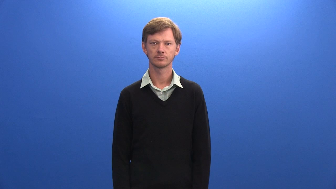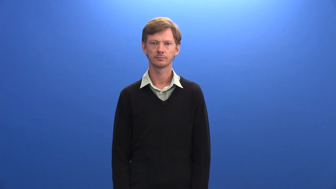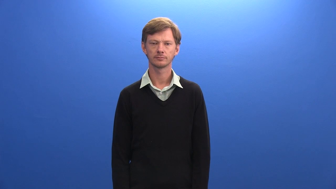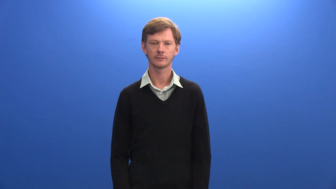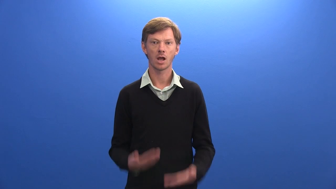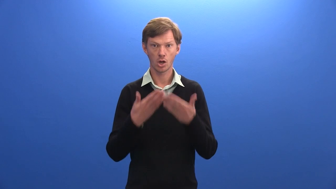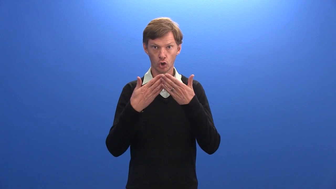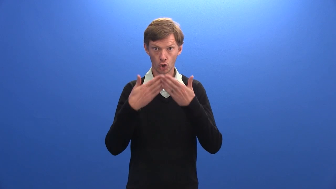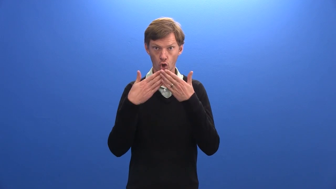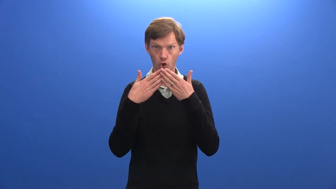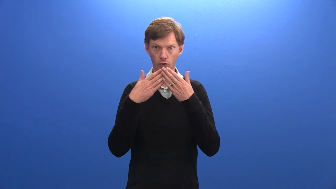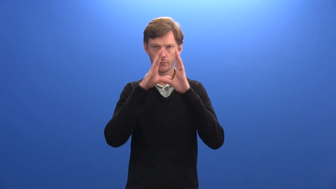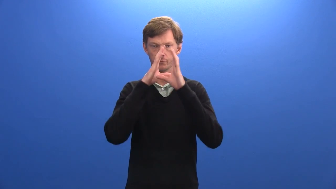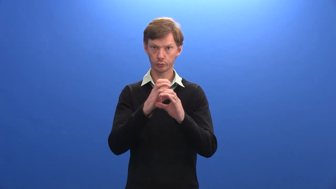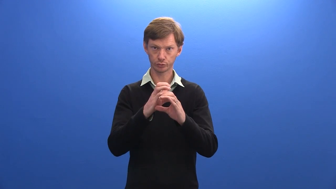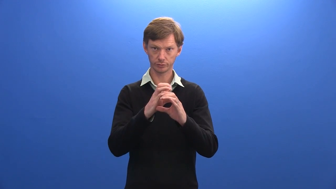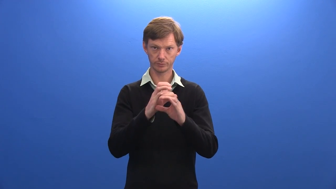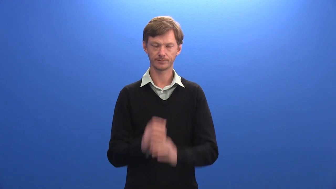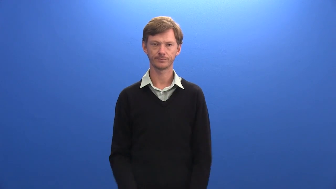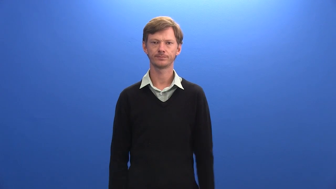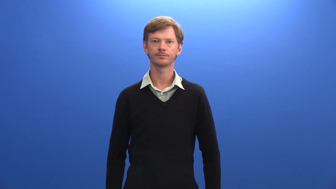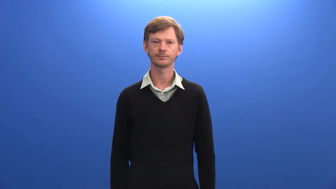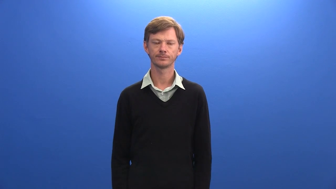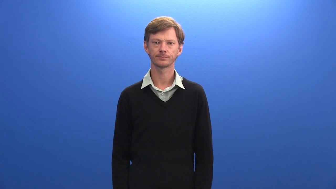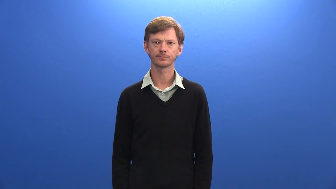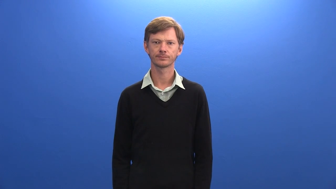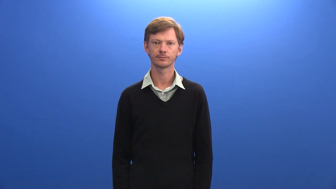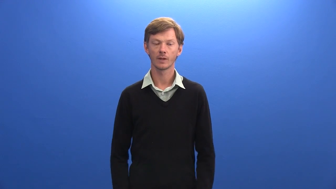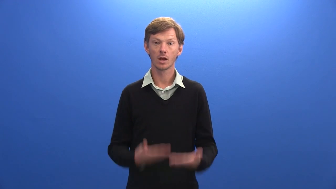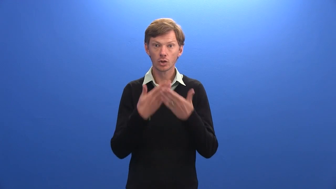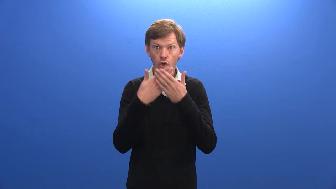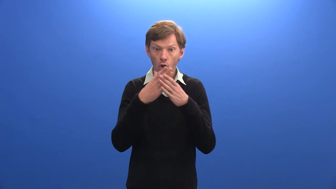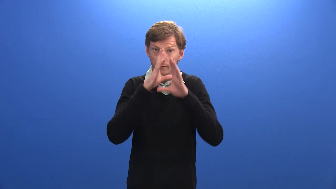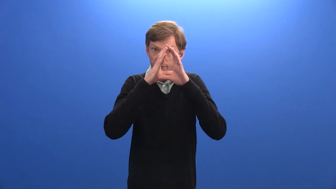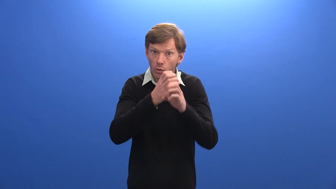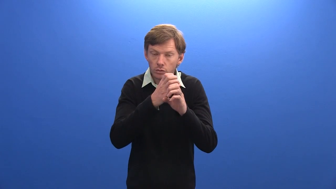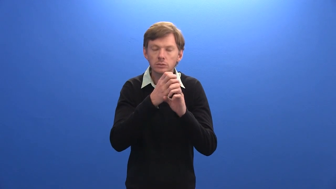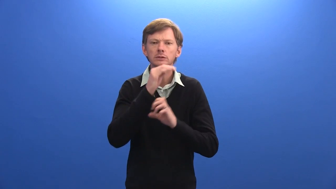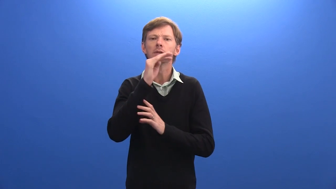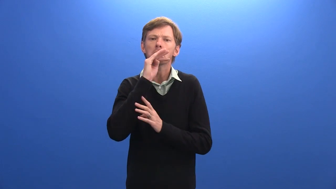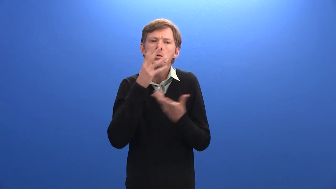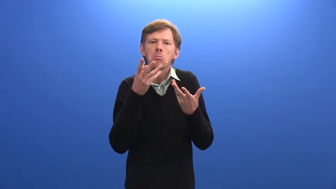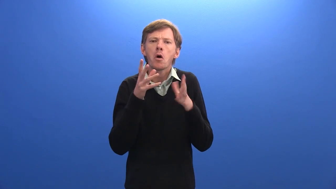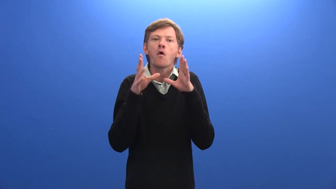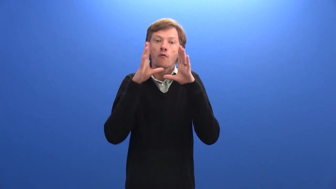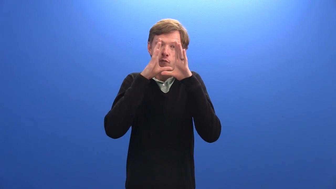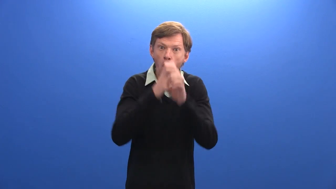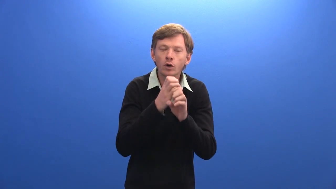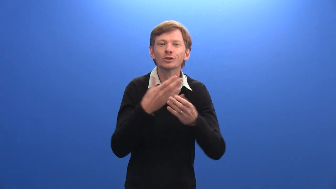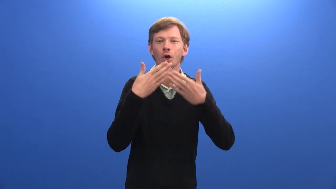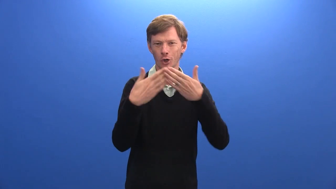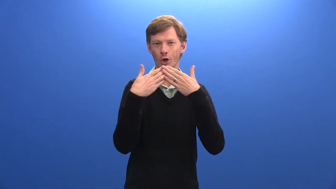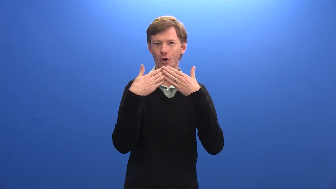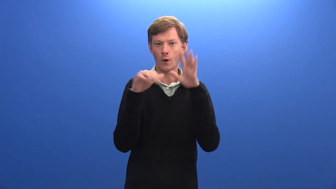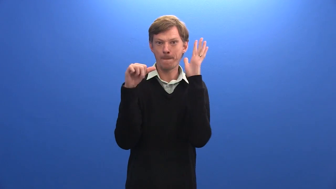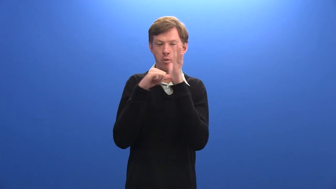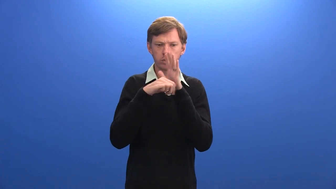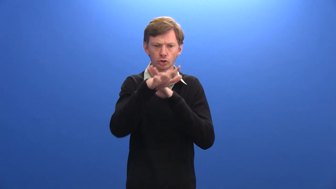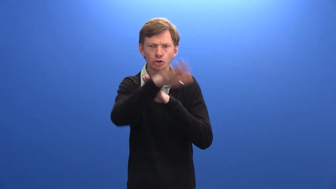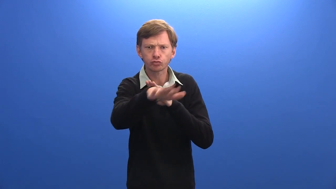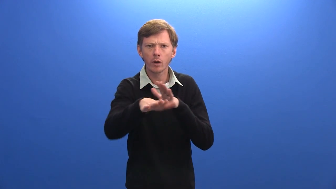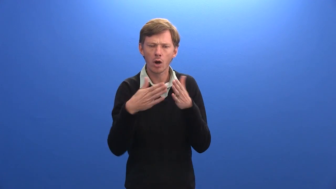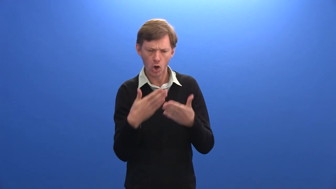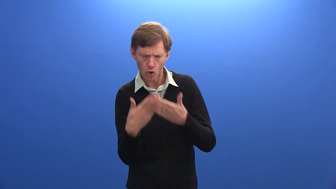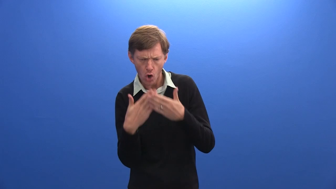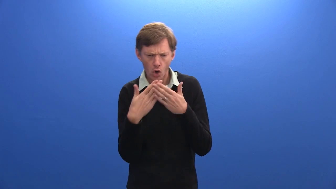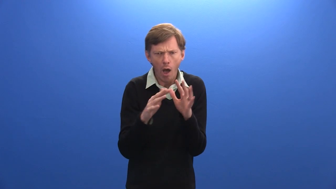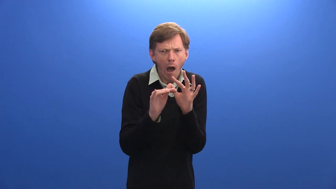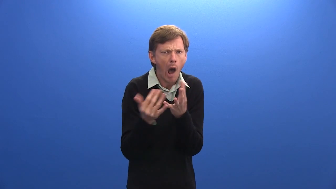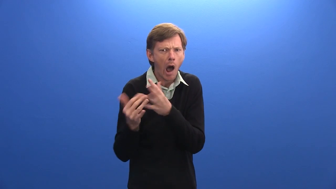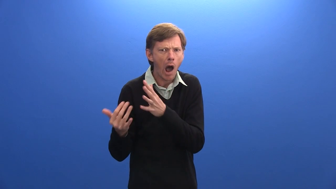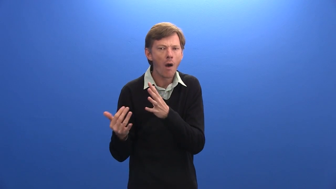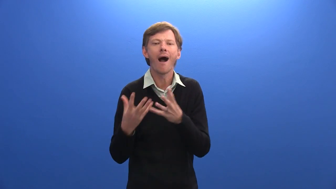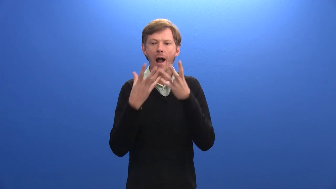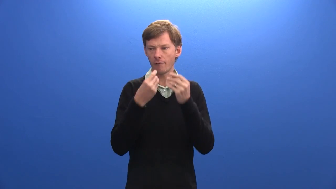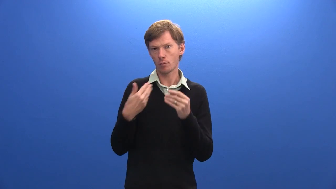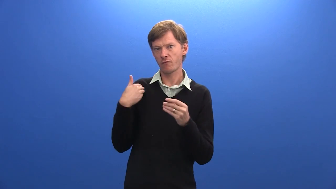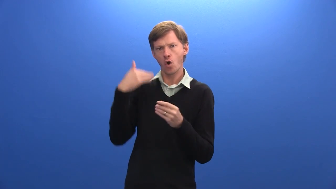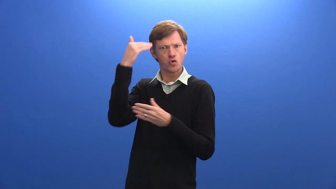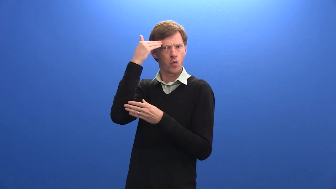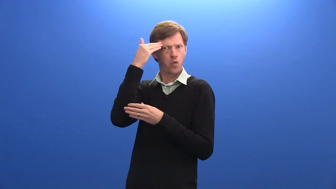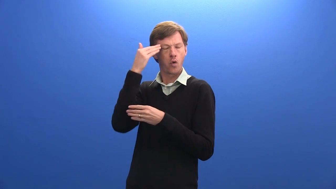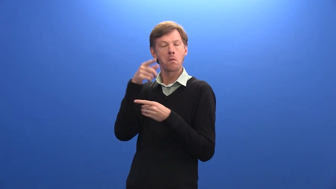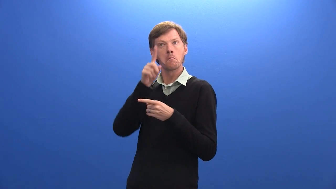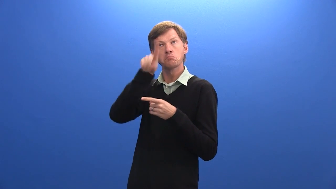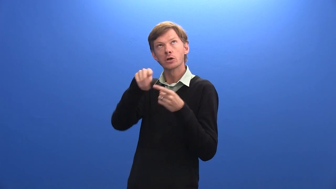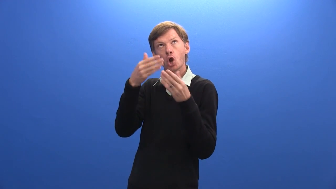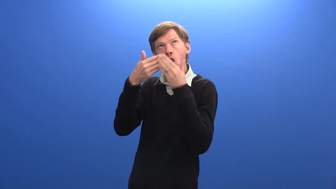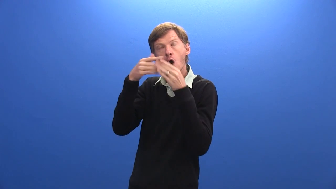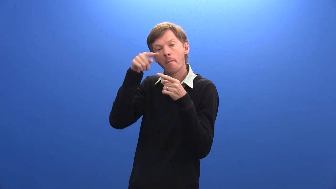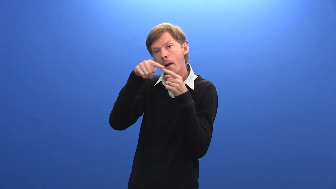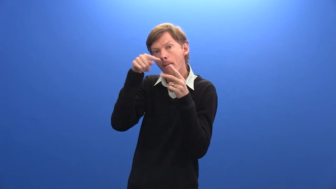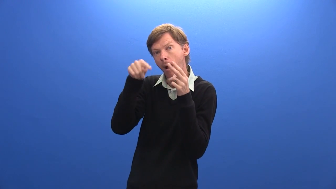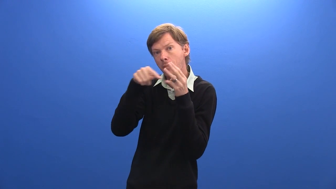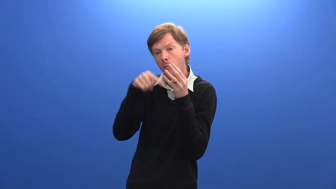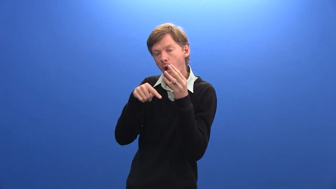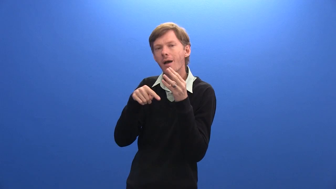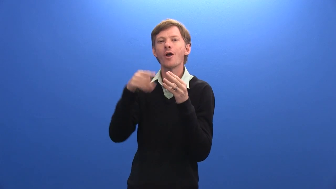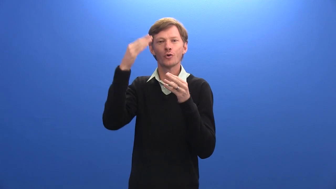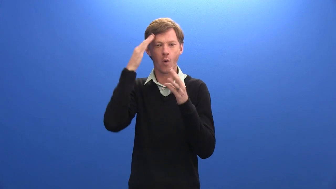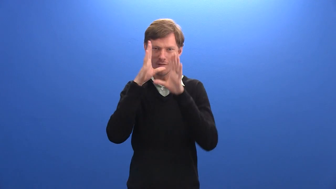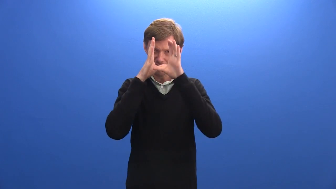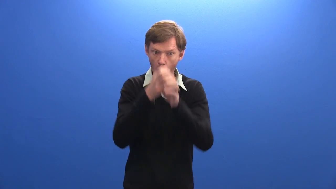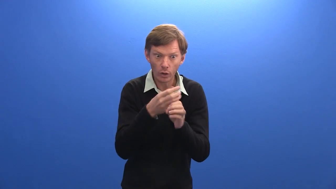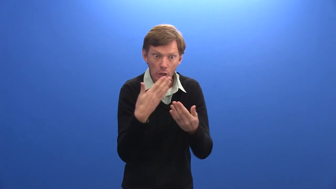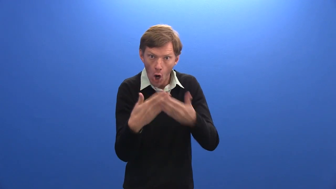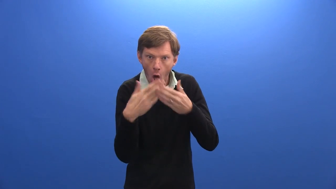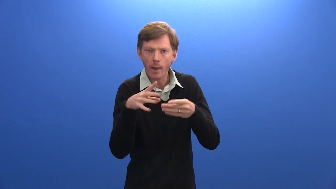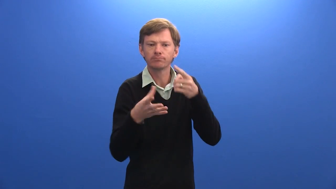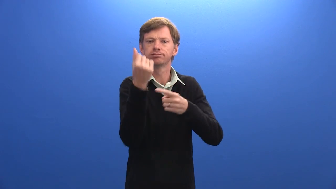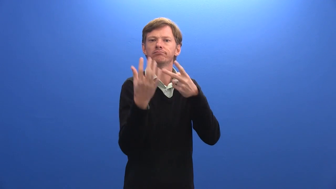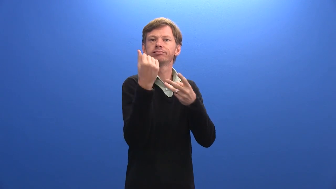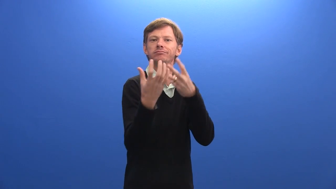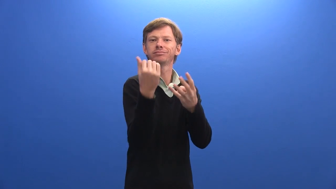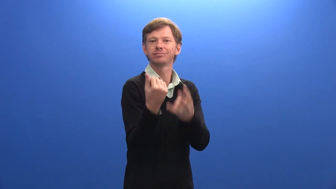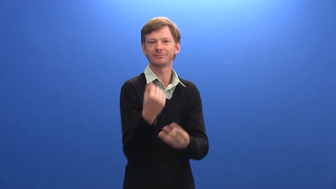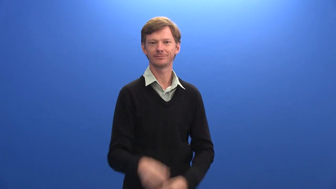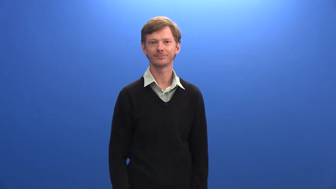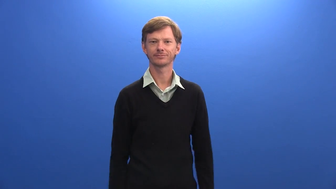Learning centred